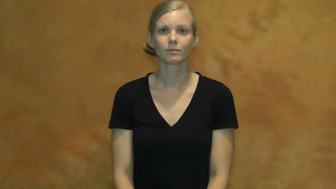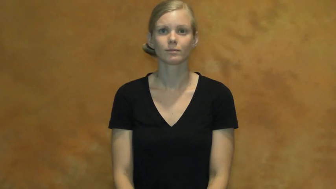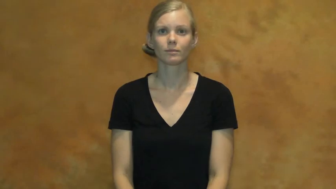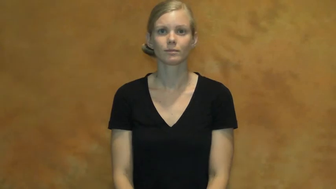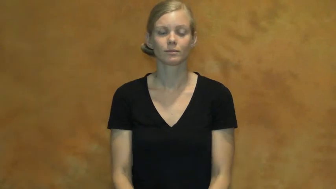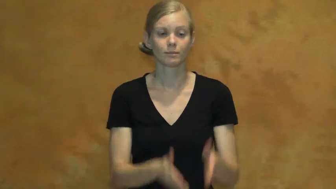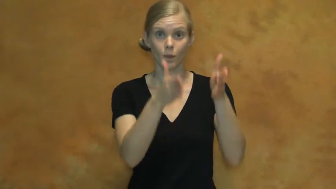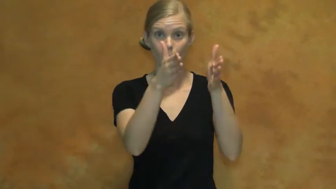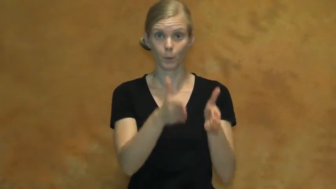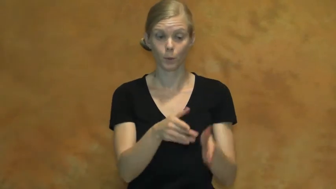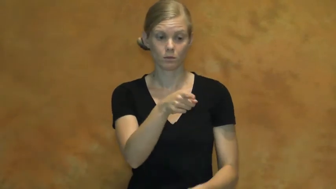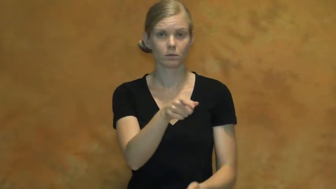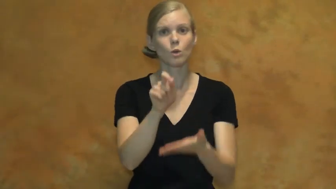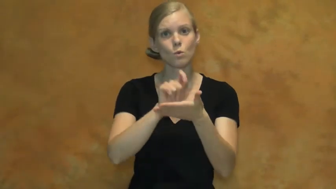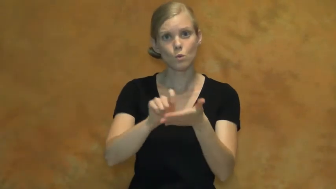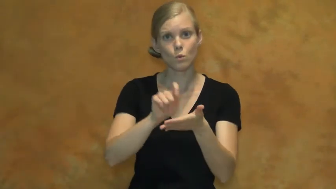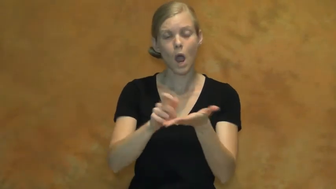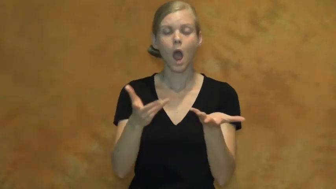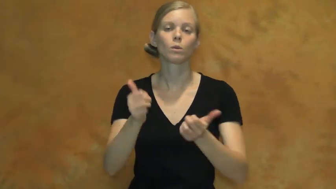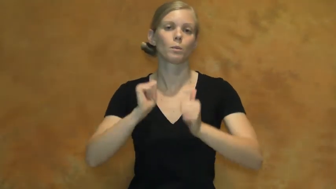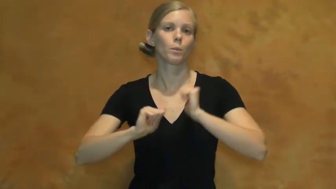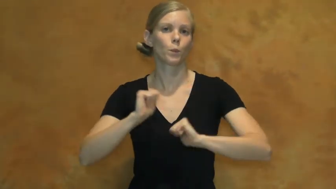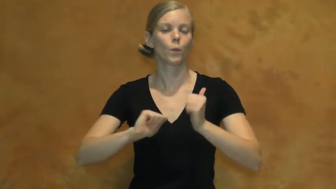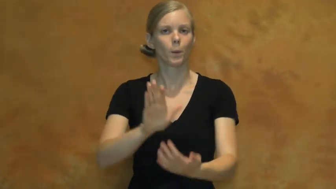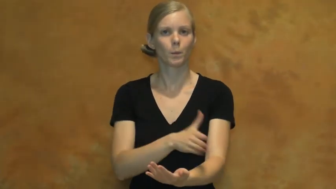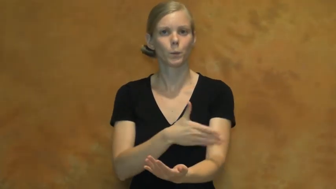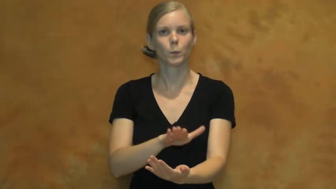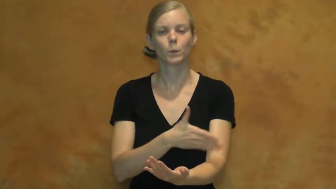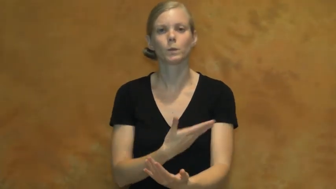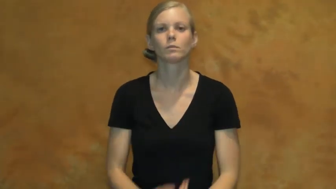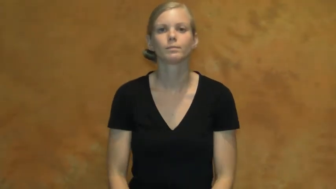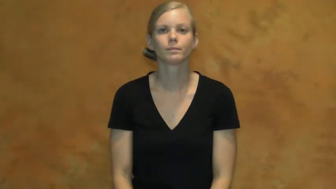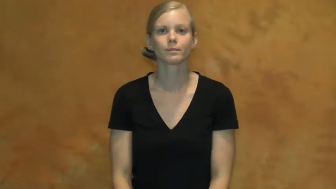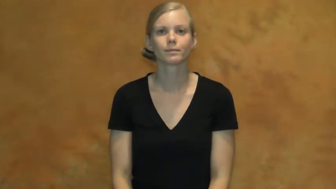musician